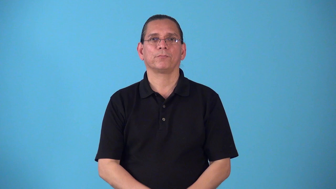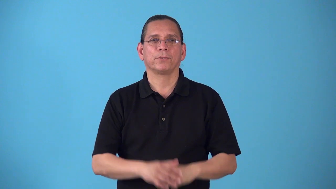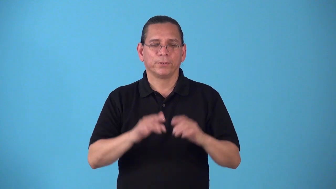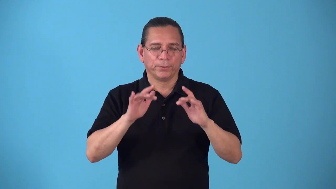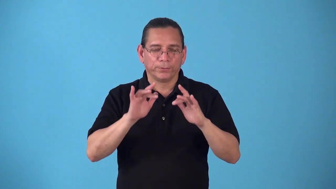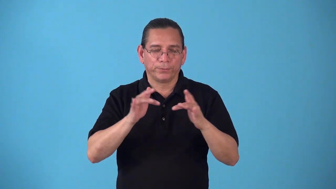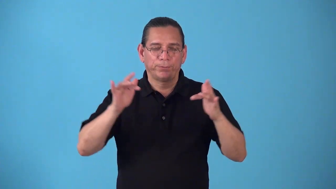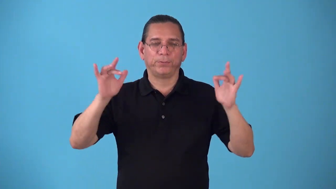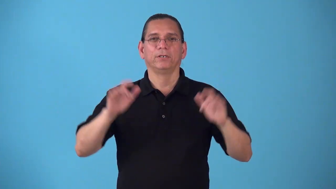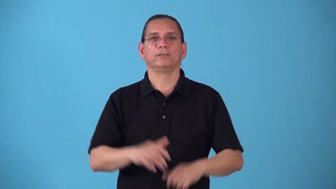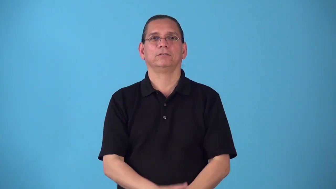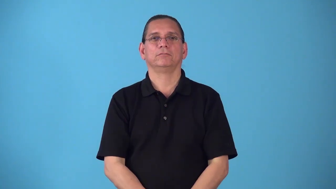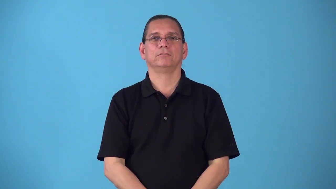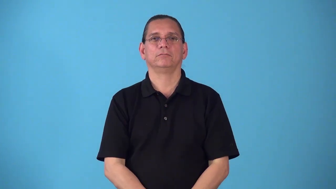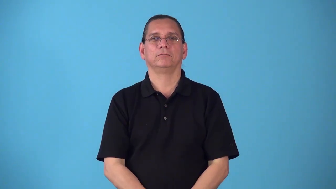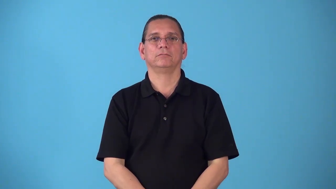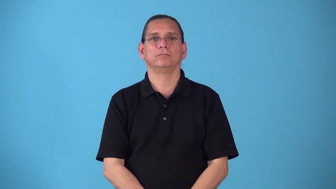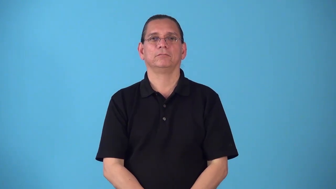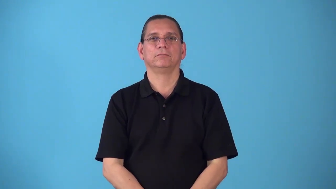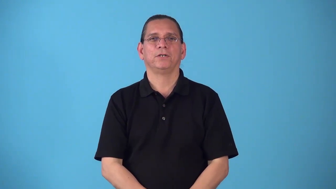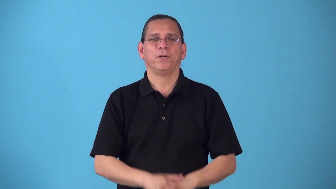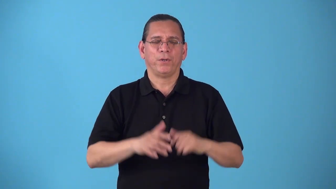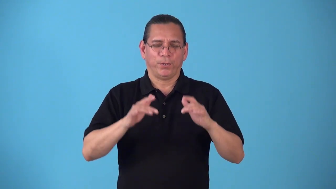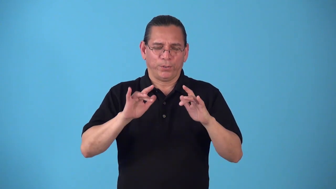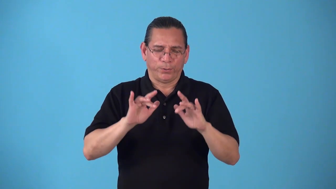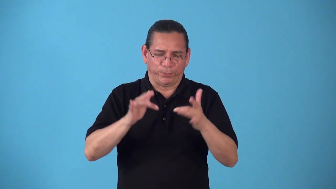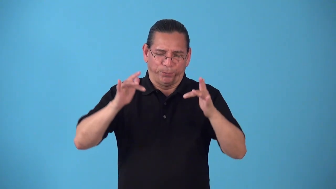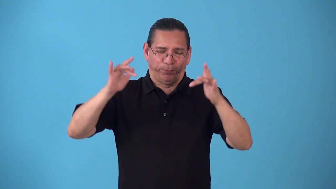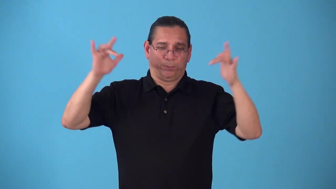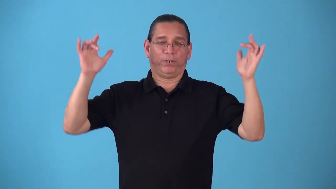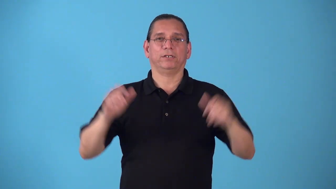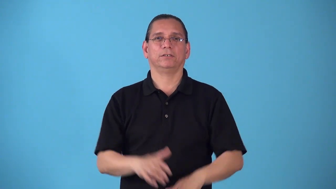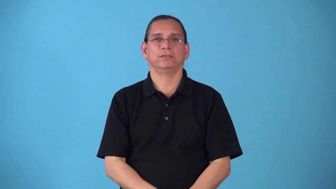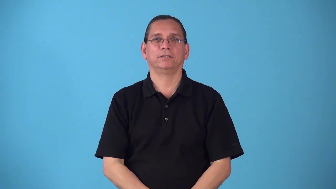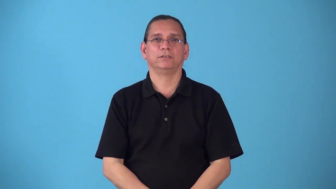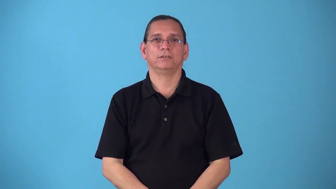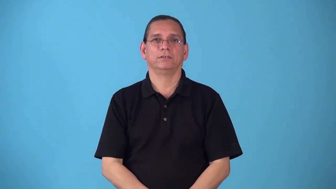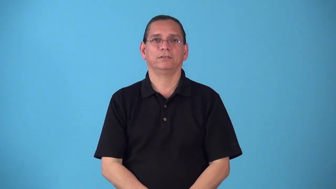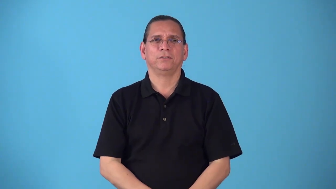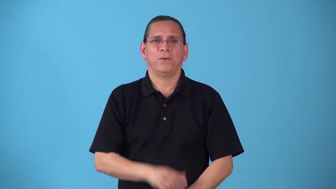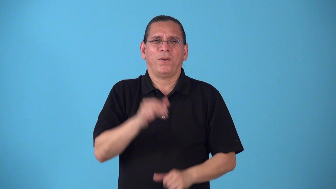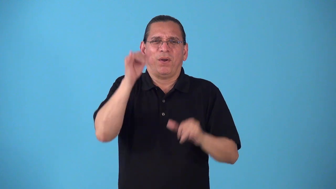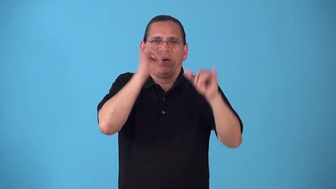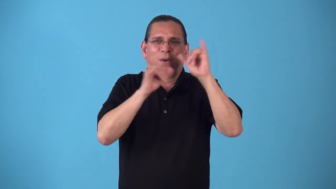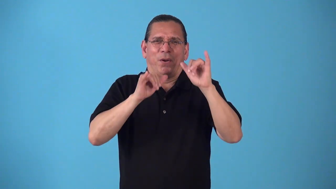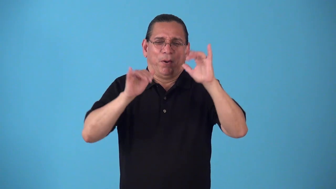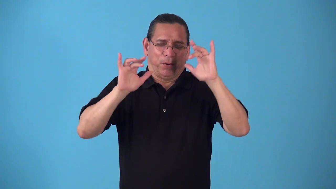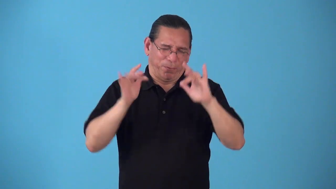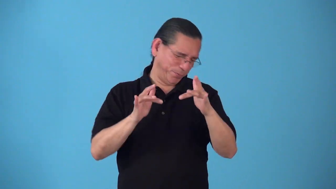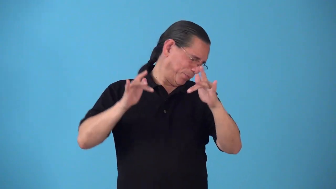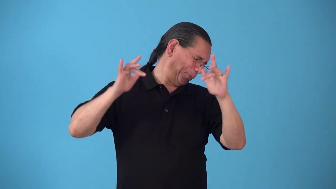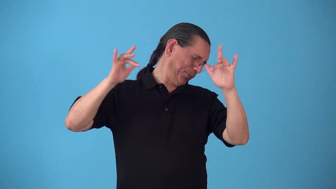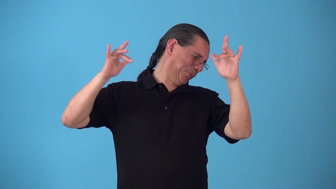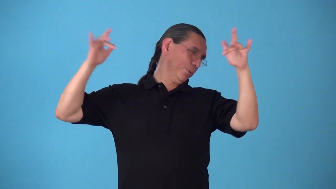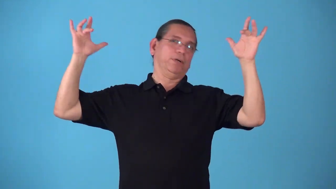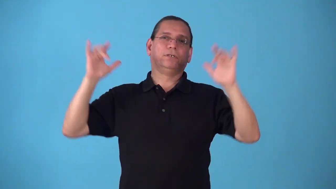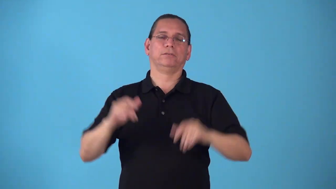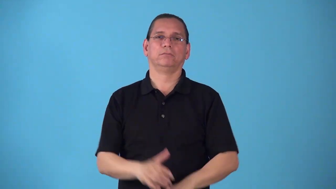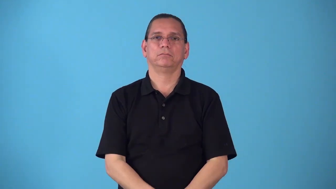shiny,shinier,shiniest